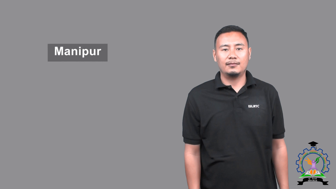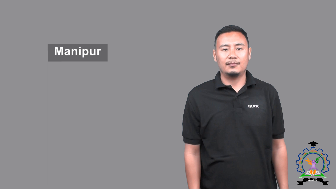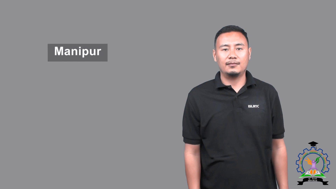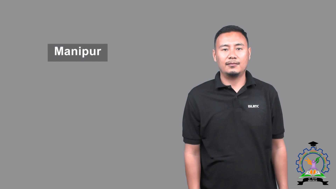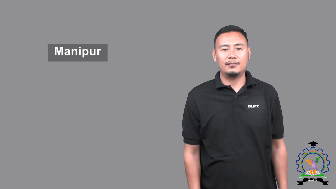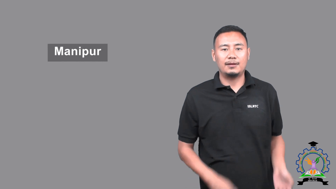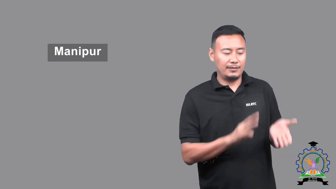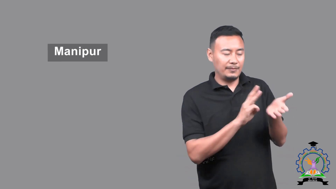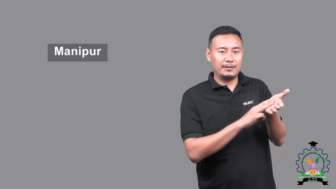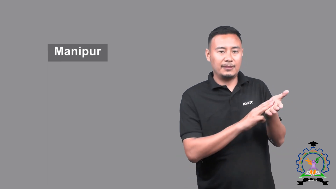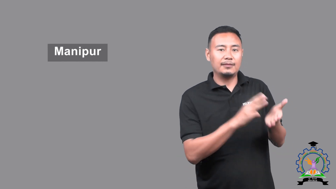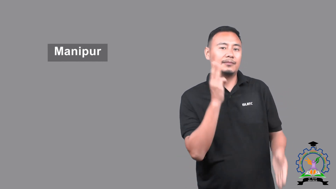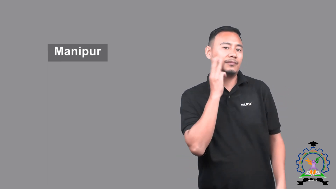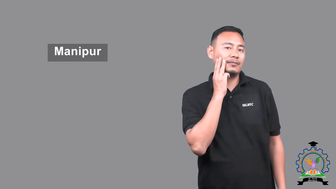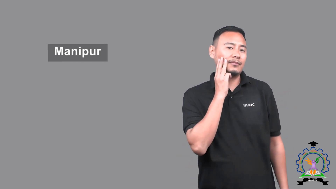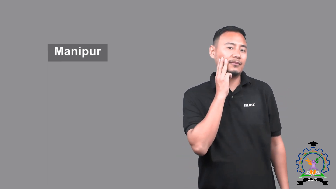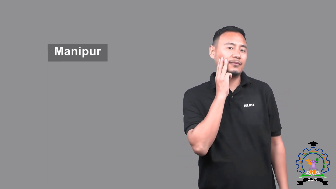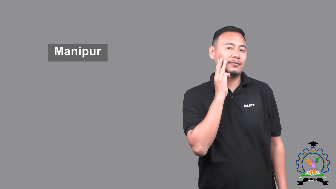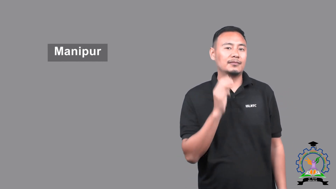Manipur